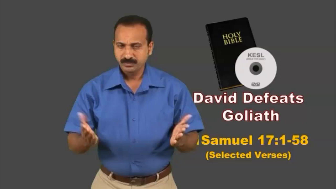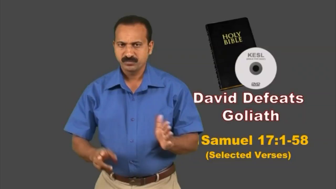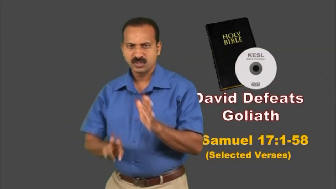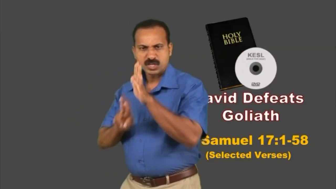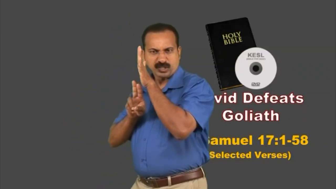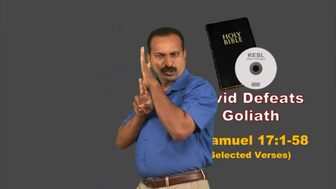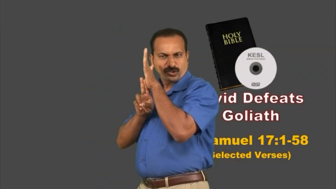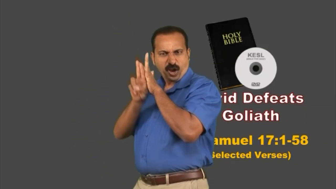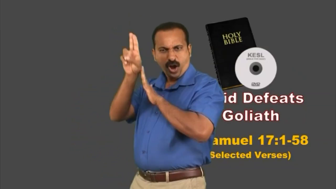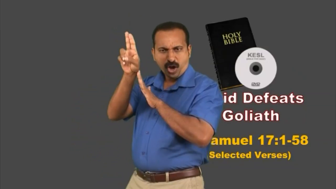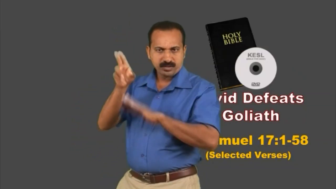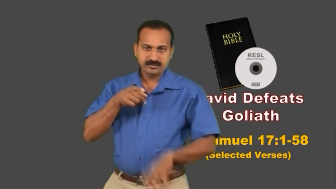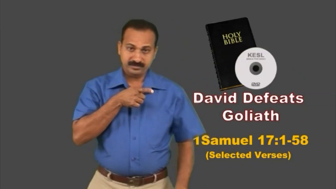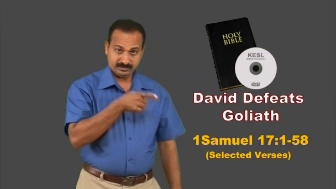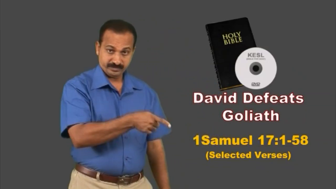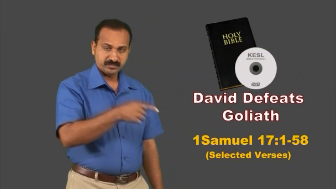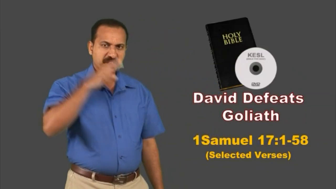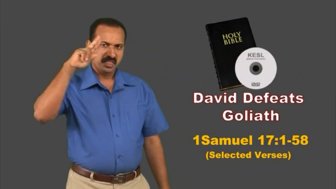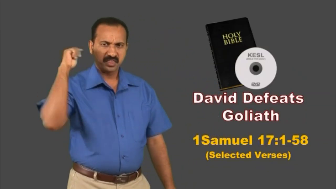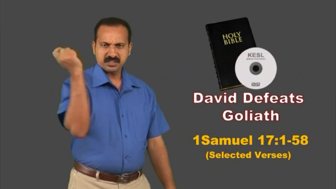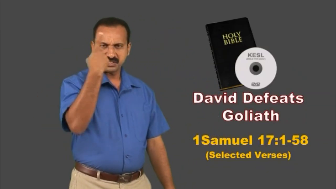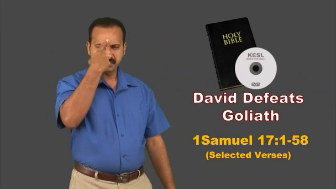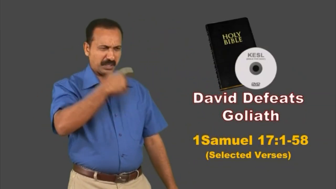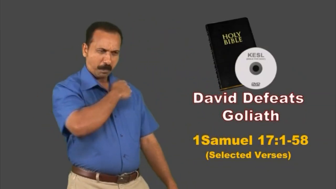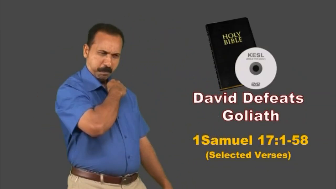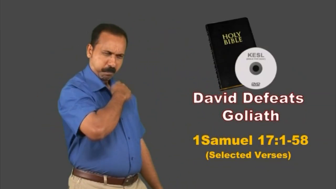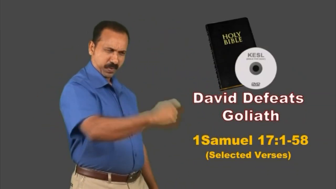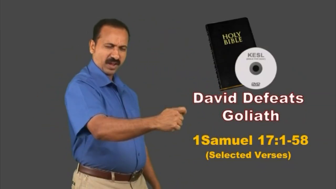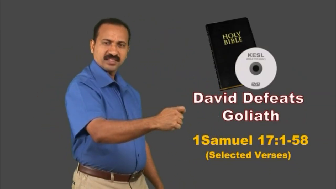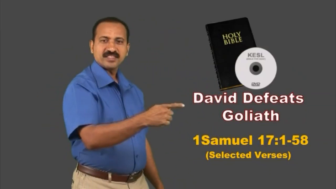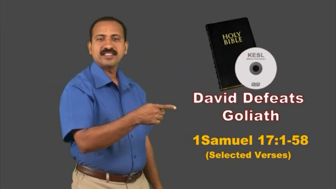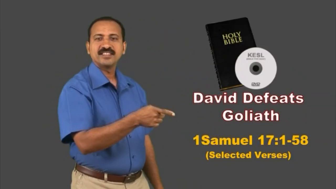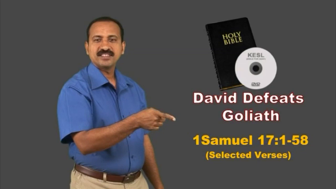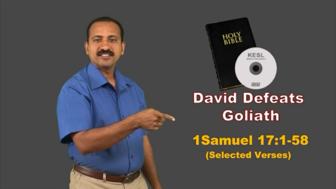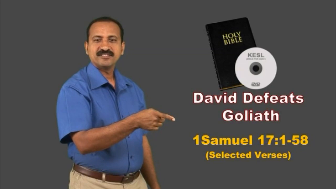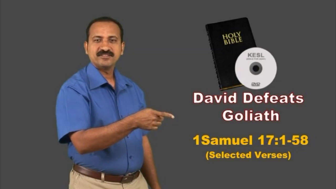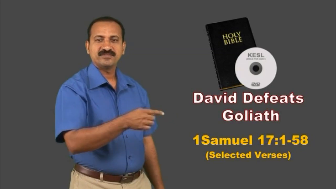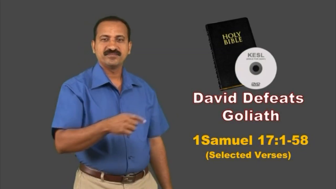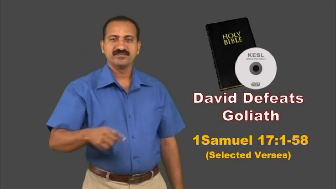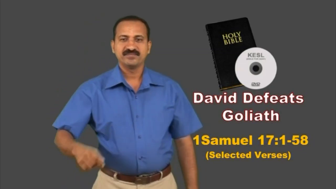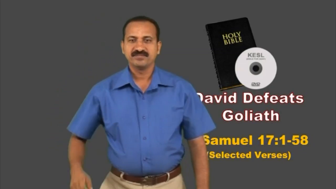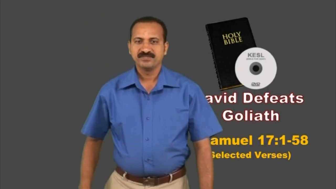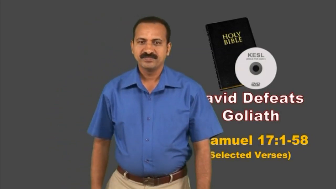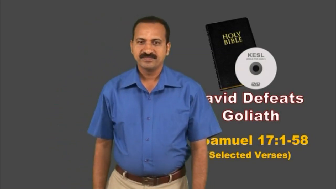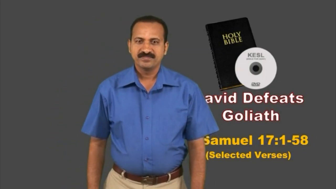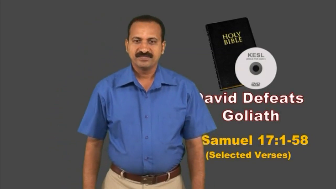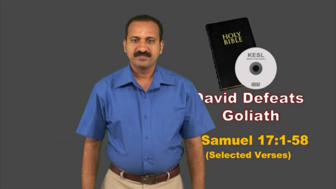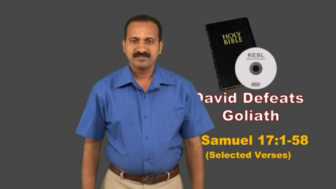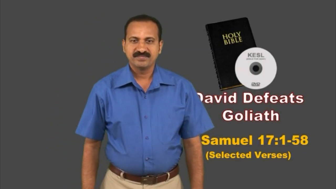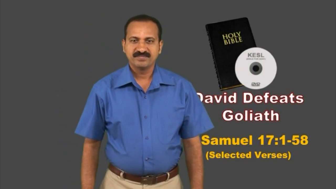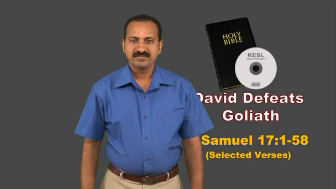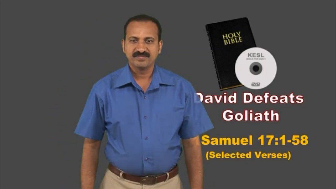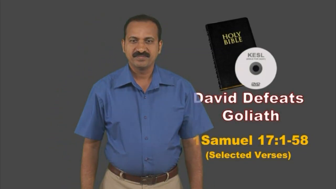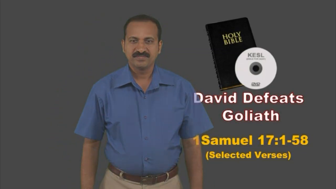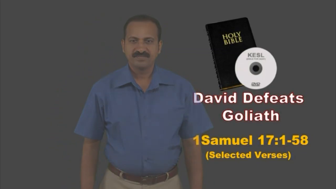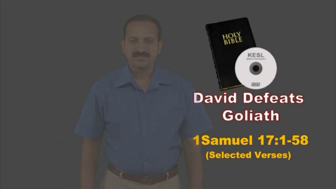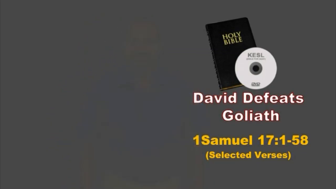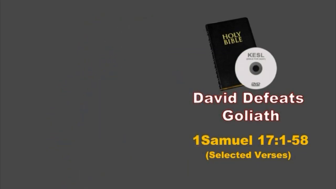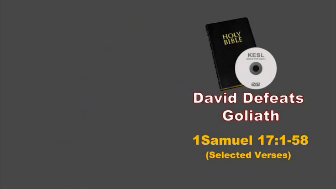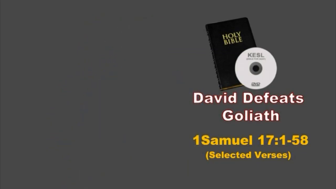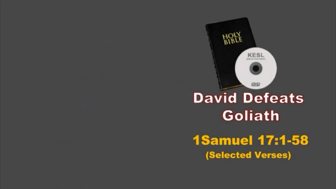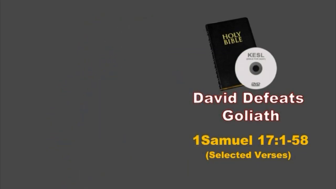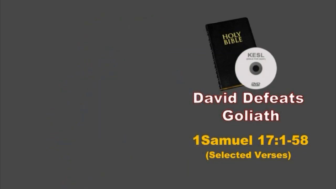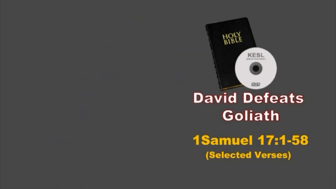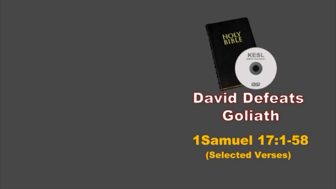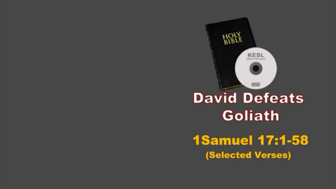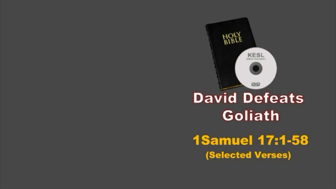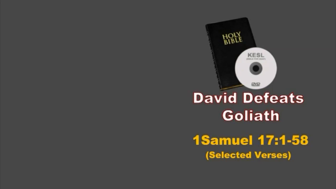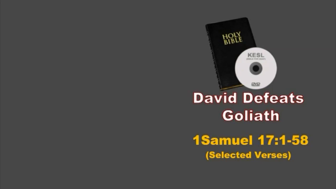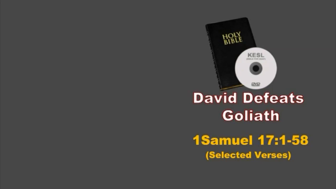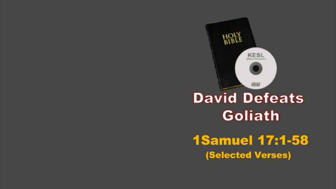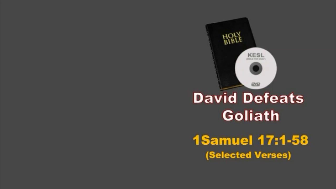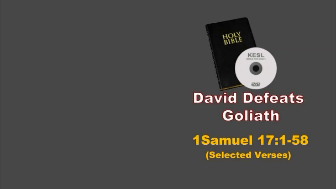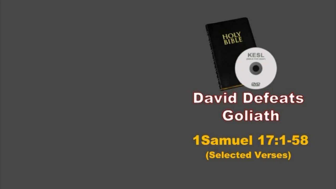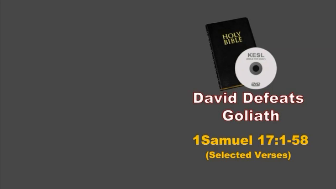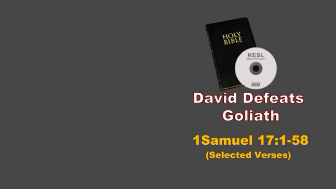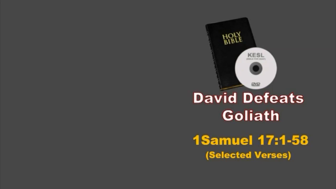David Defeats Goliath